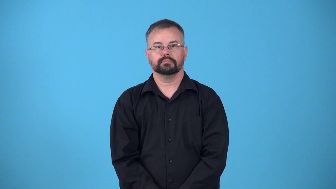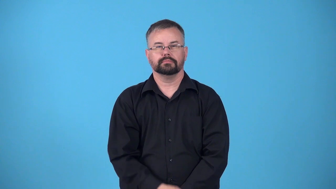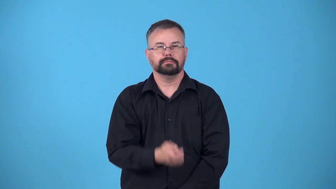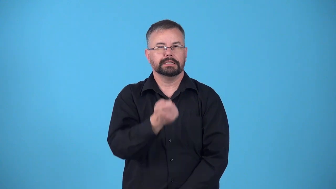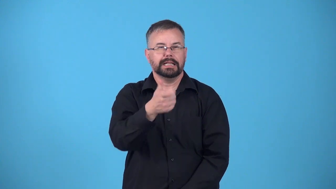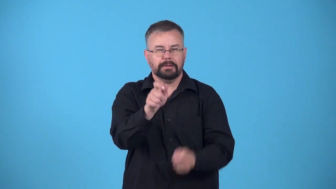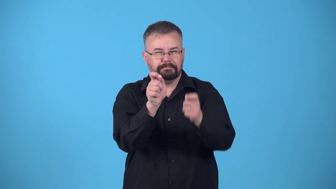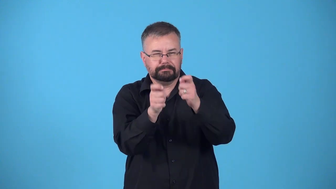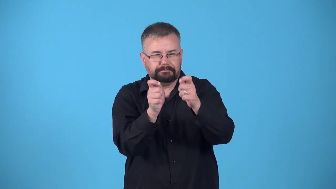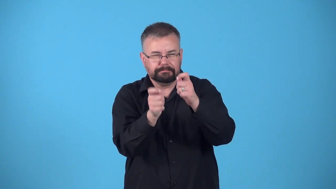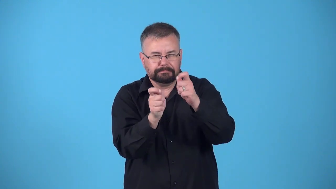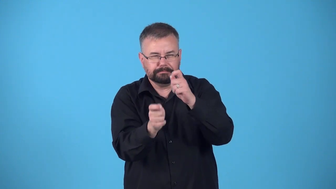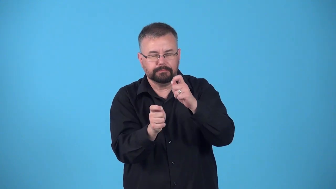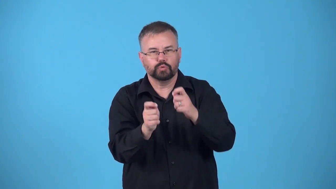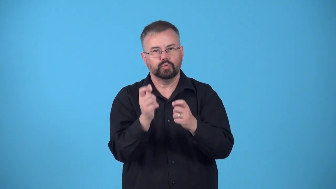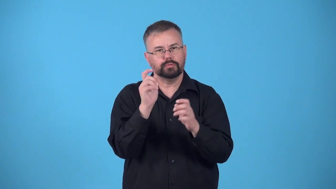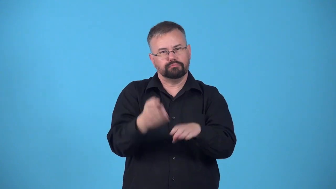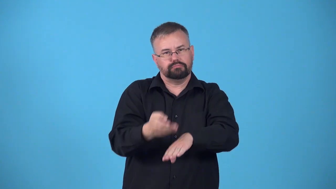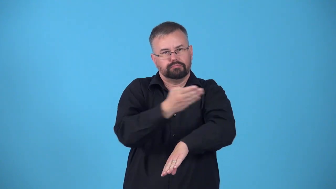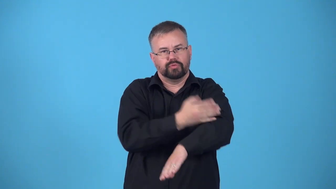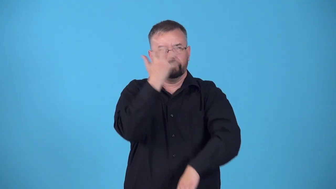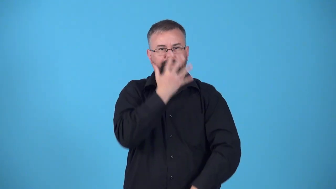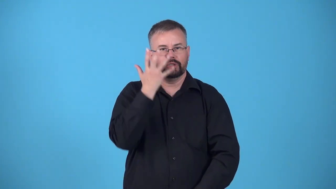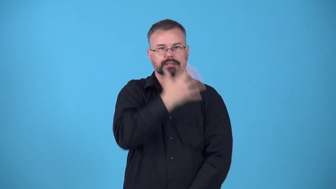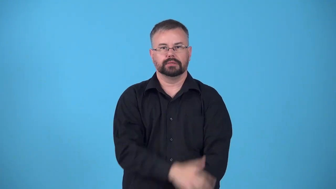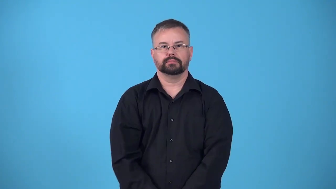touch up